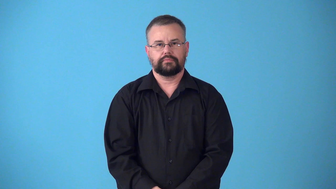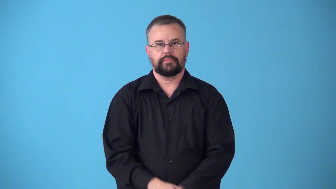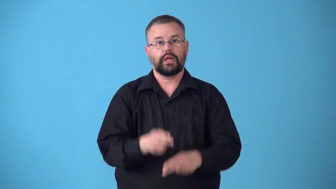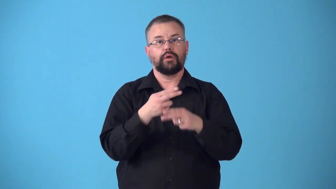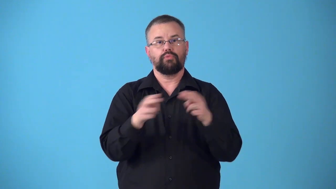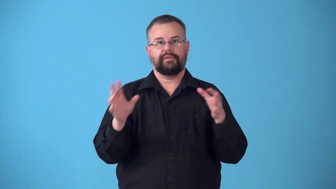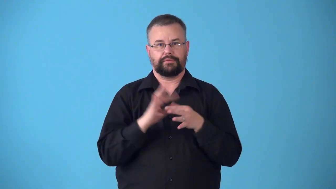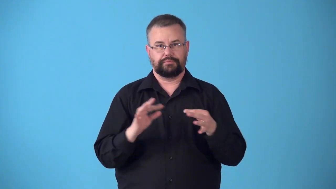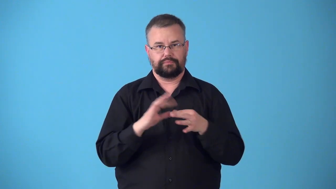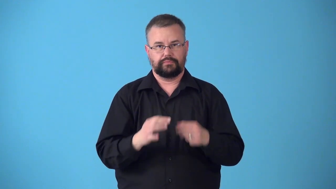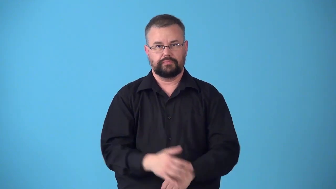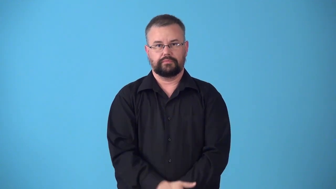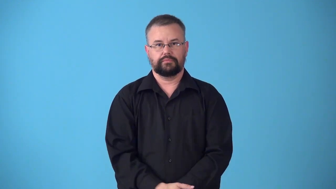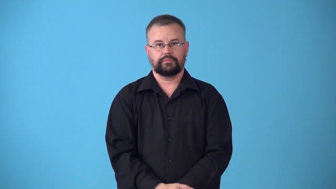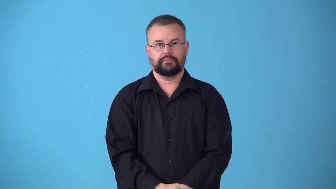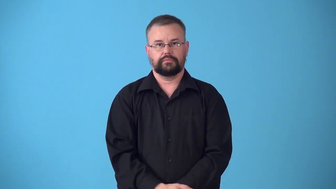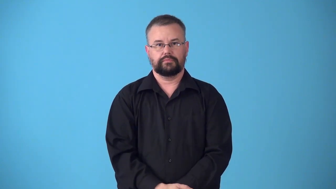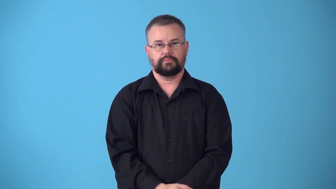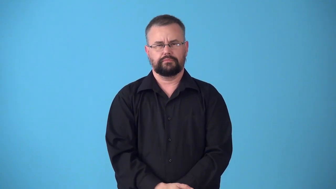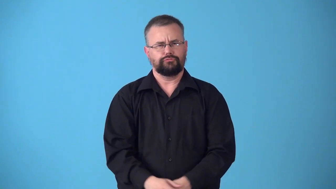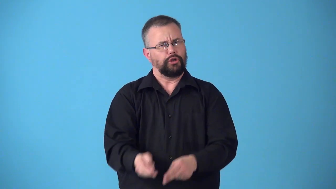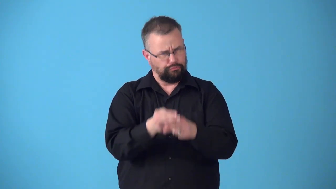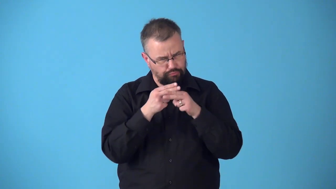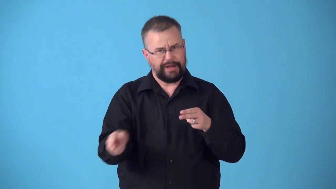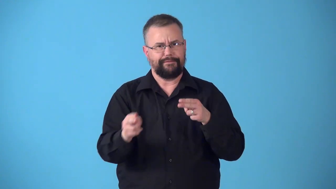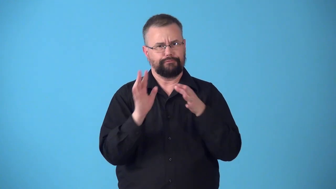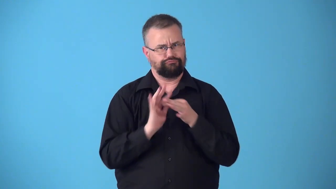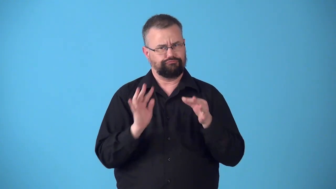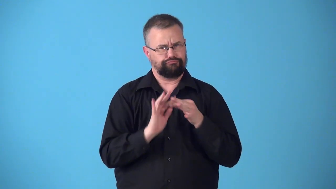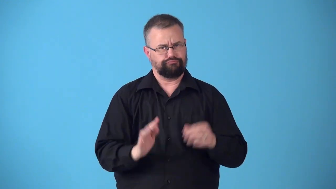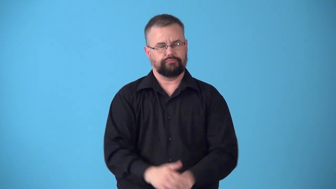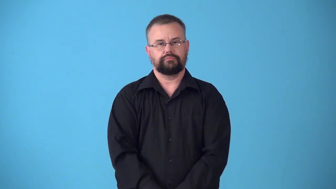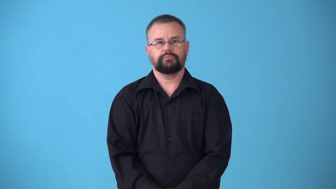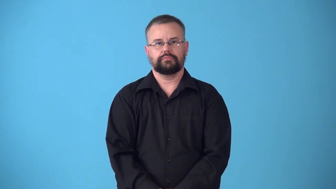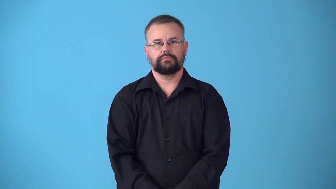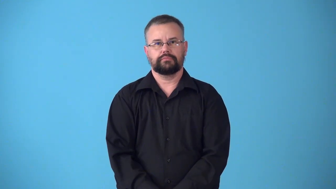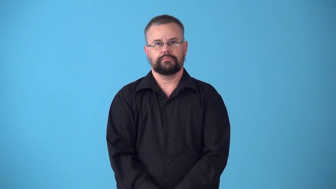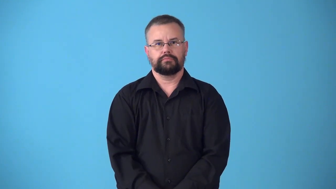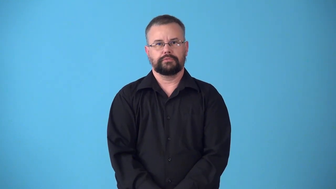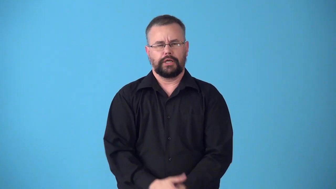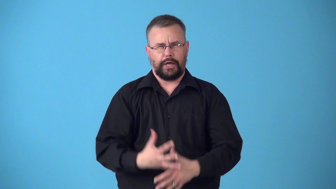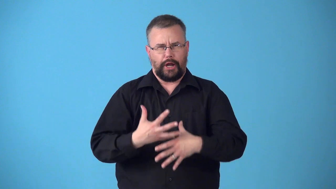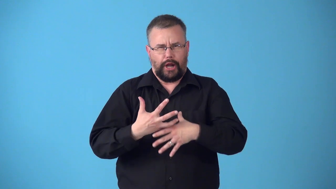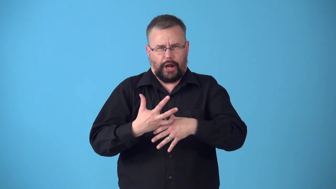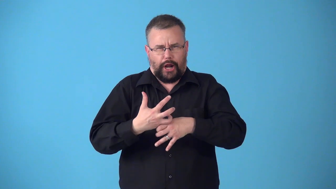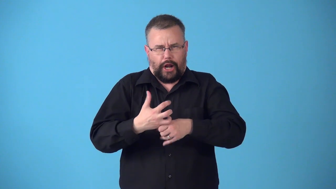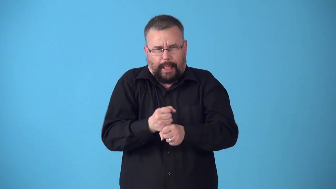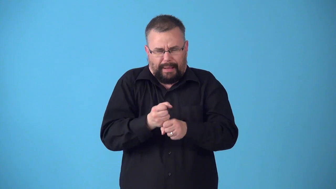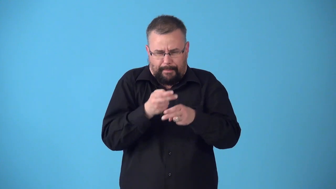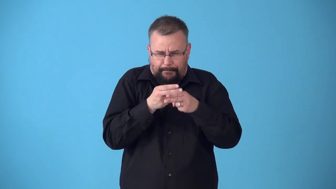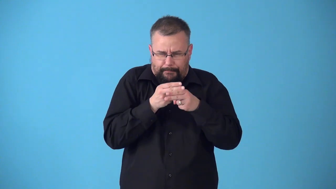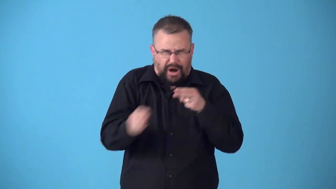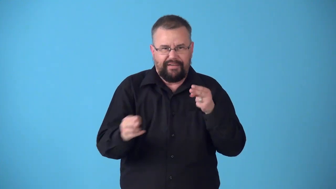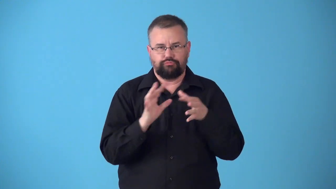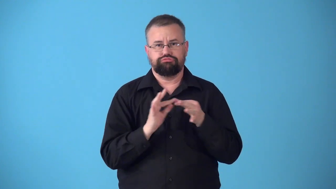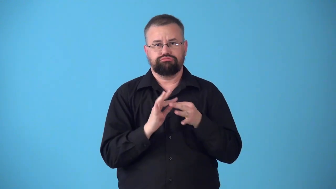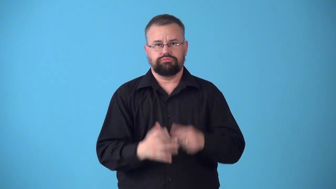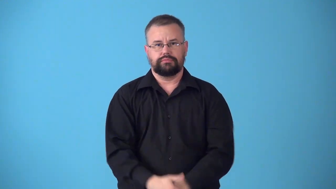succinct, more succinct,most succint